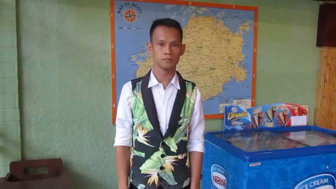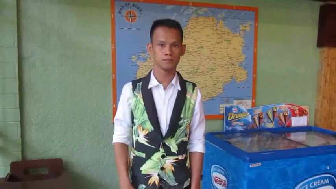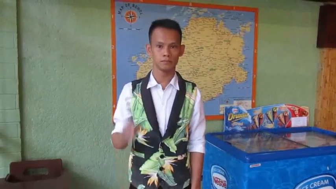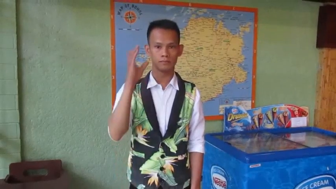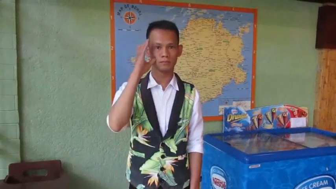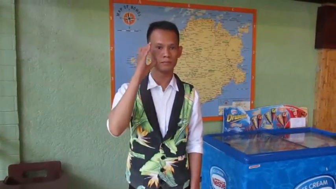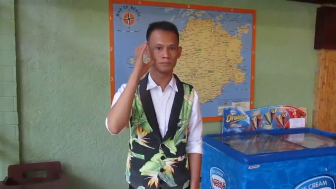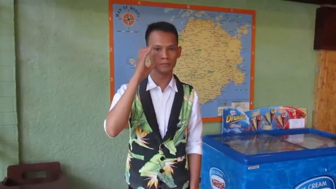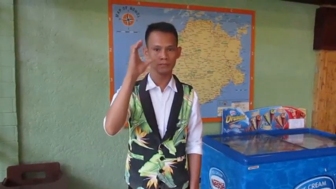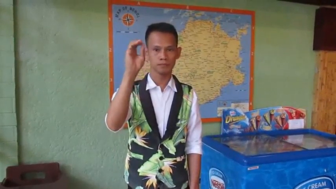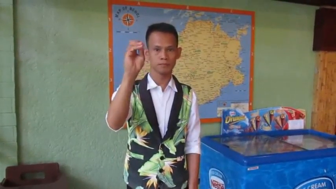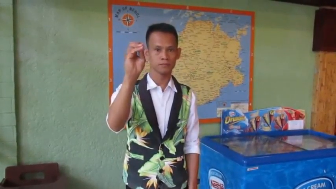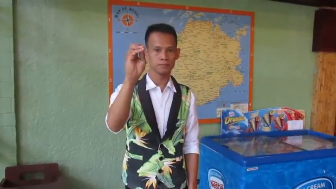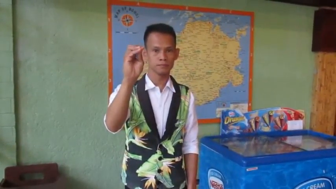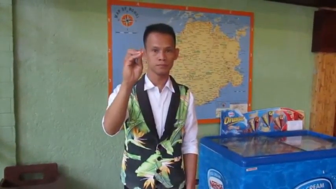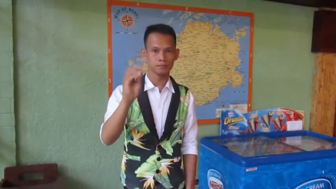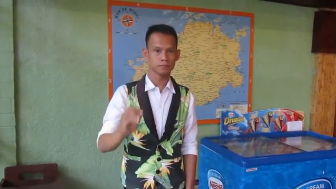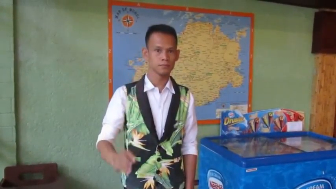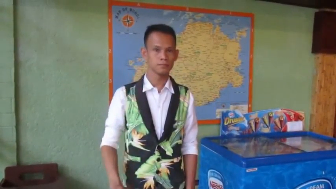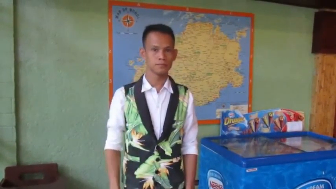Coke Zero